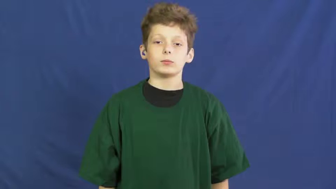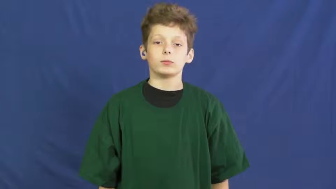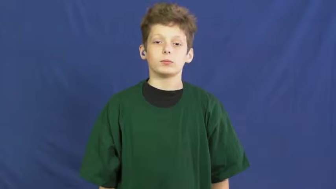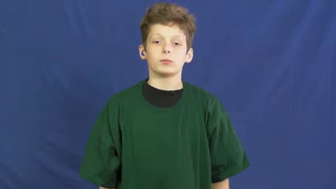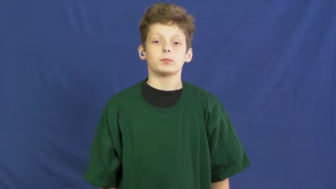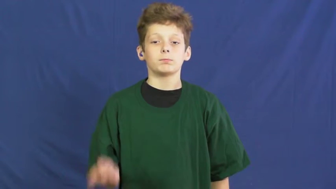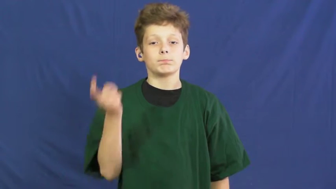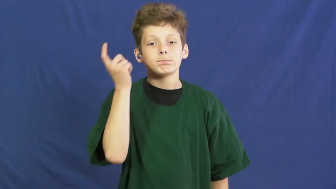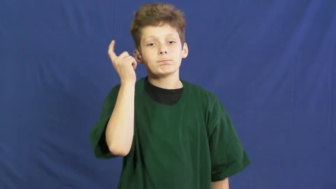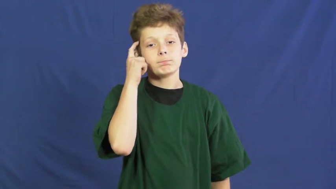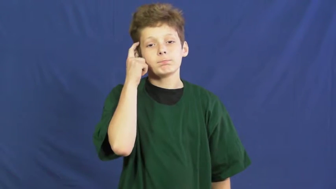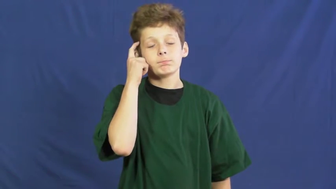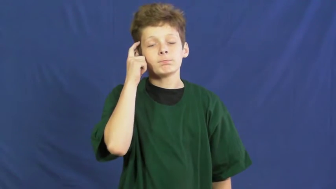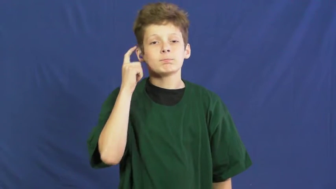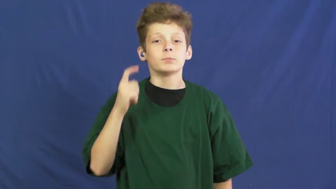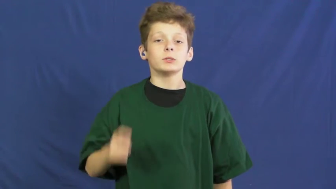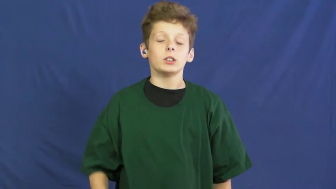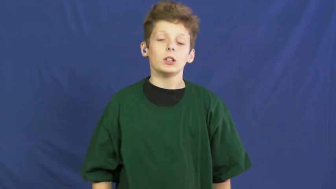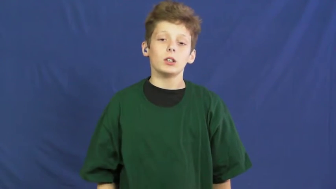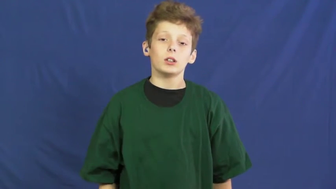sense,commonsense